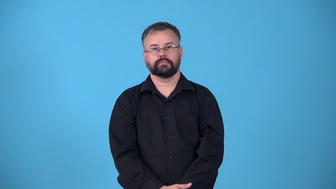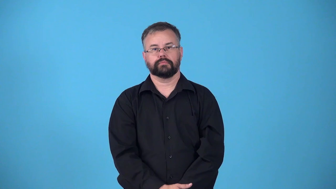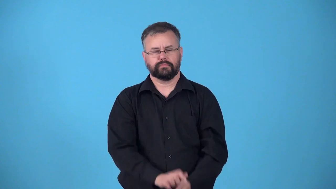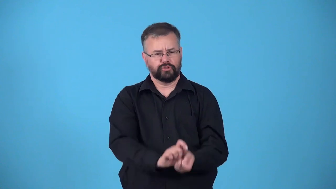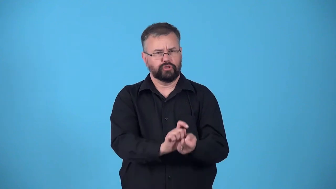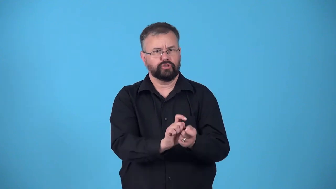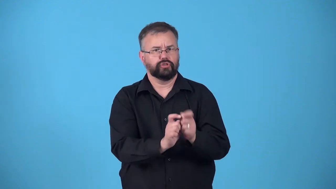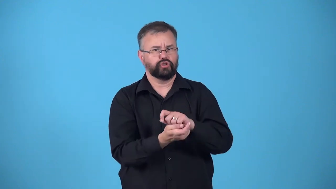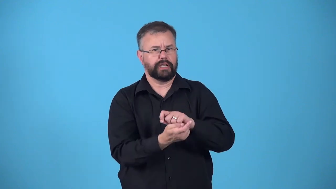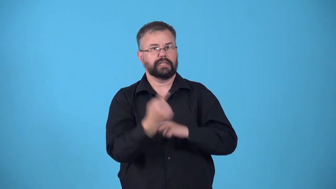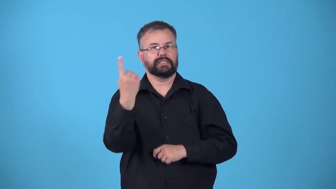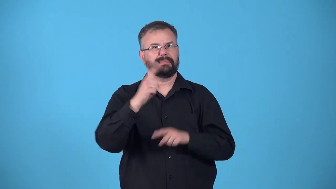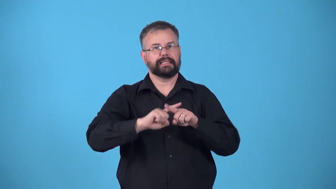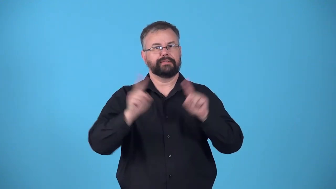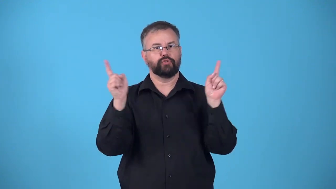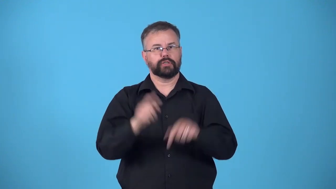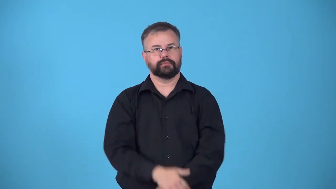revise